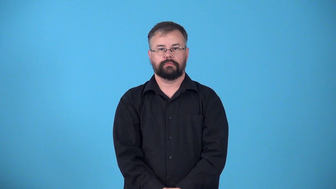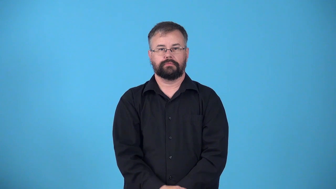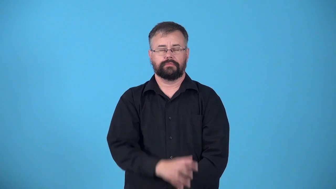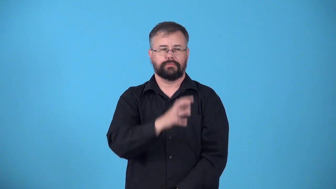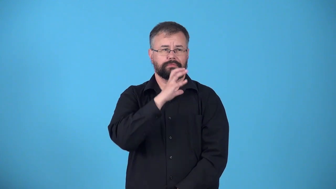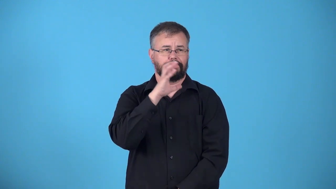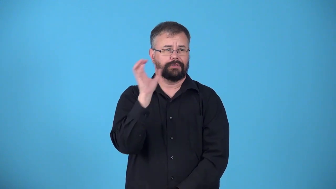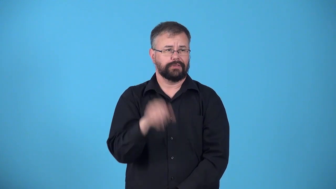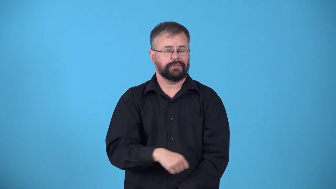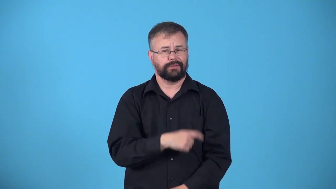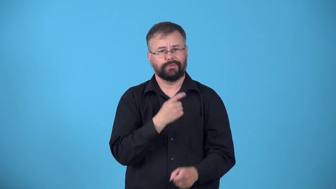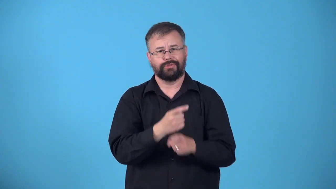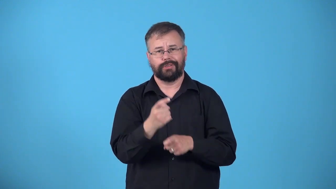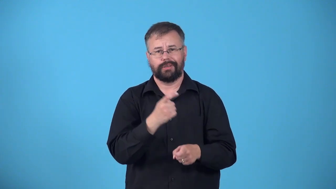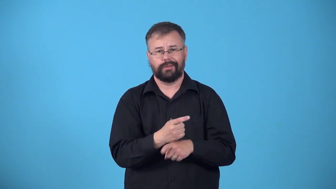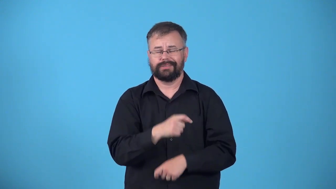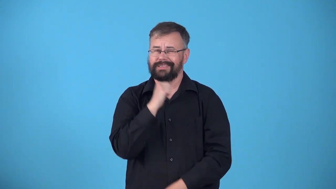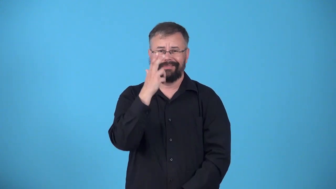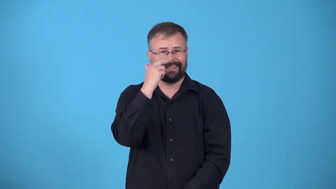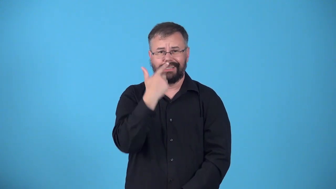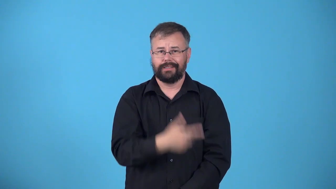hoary joke